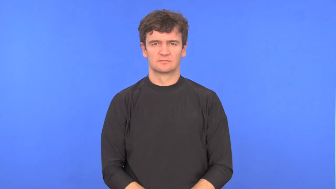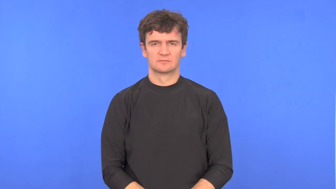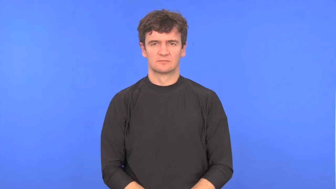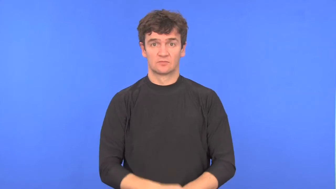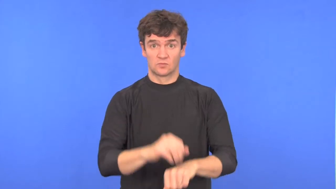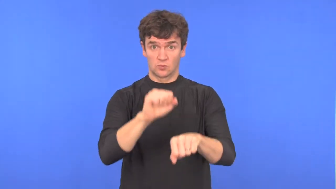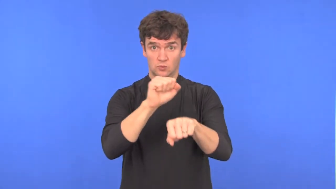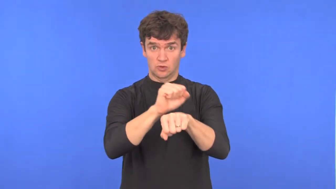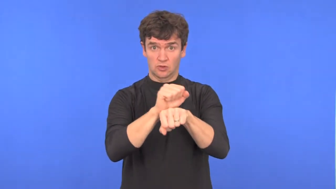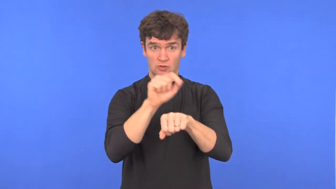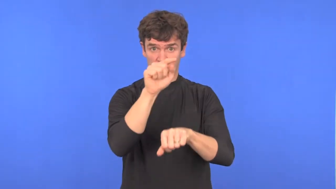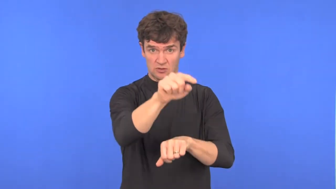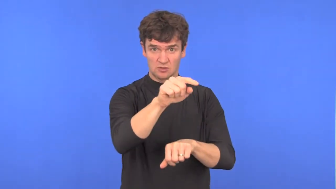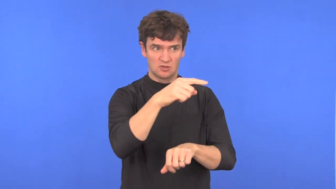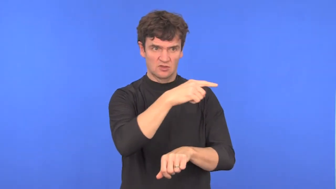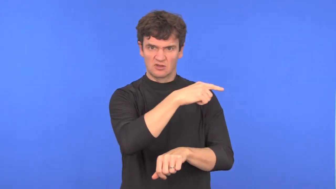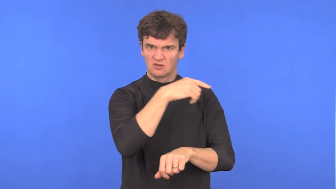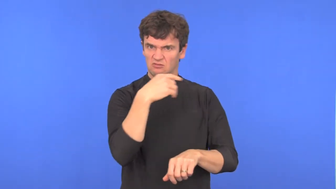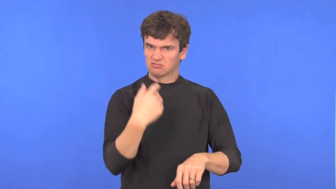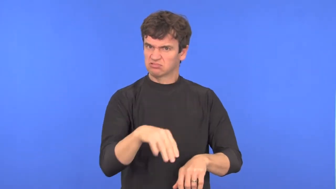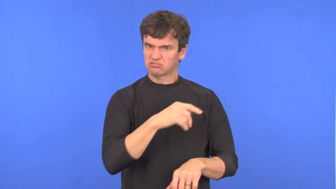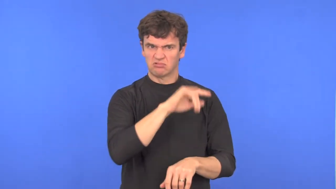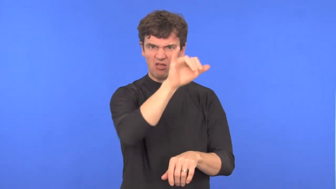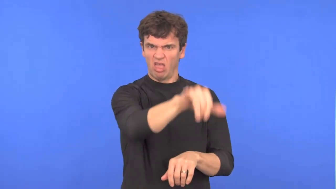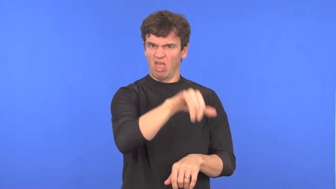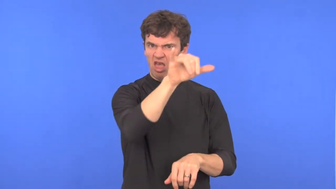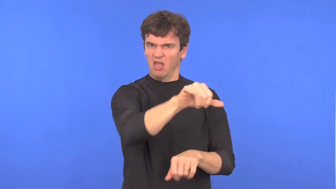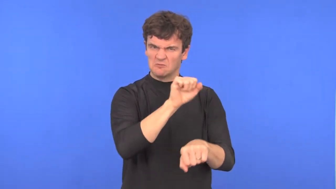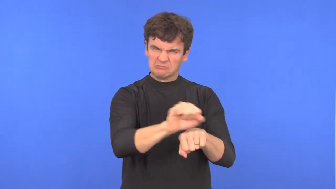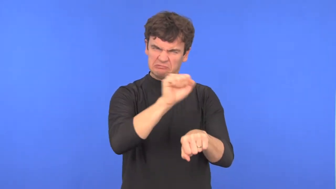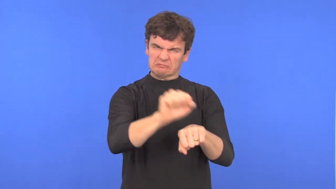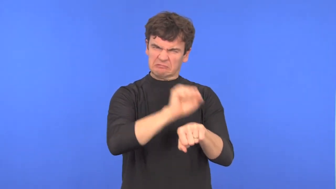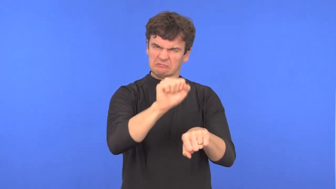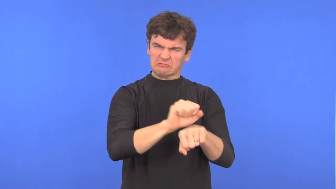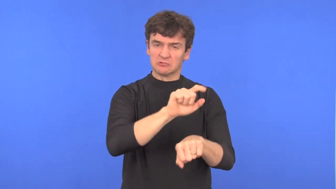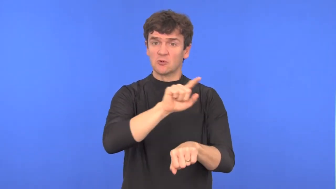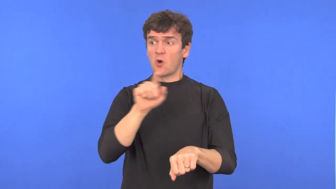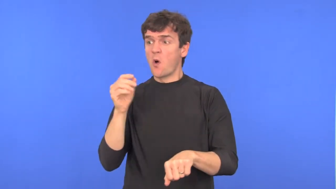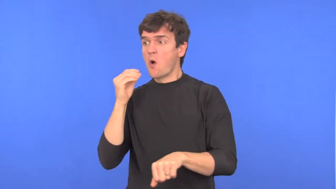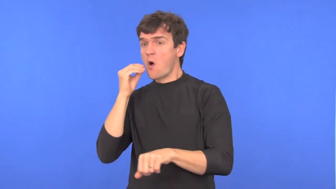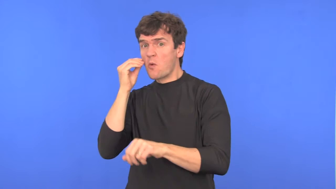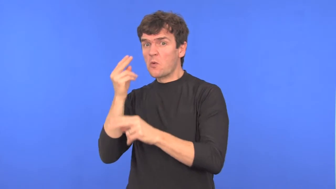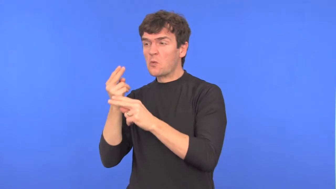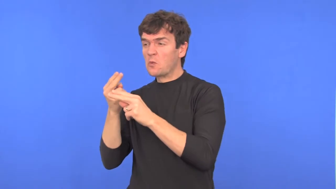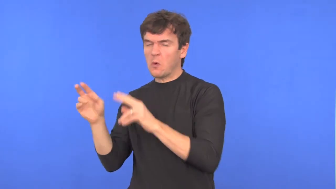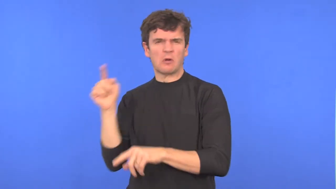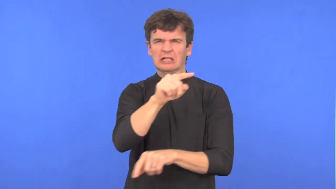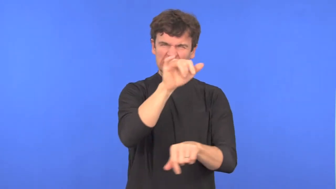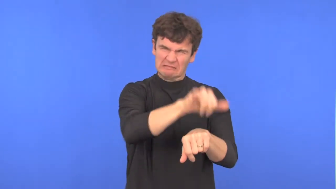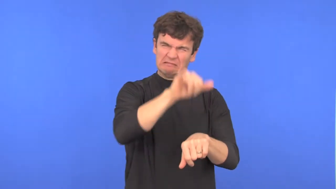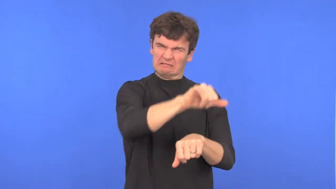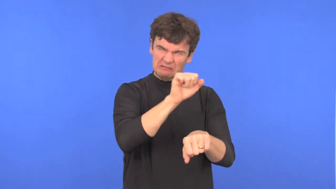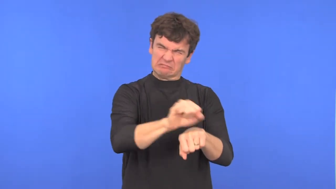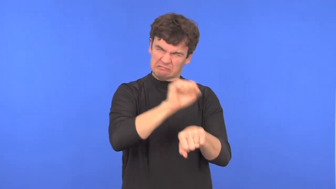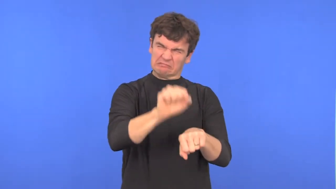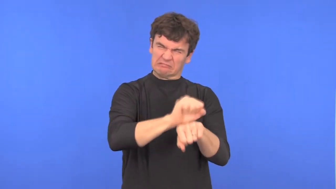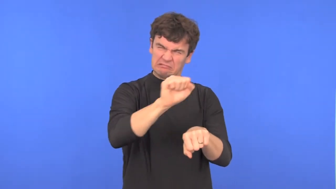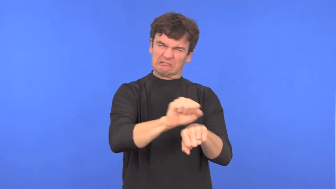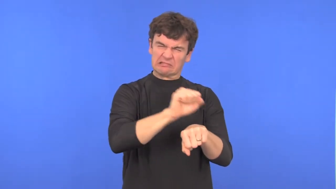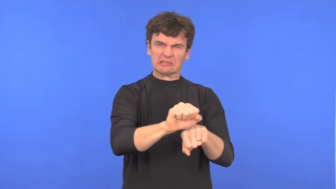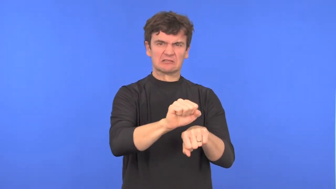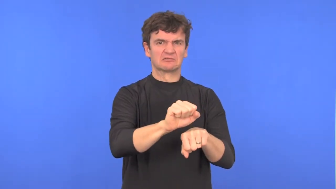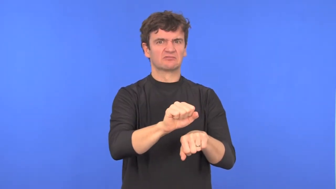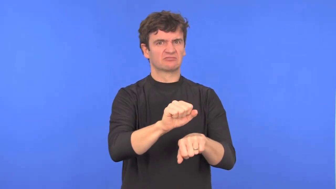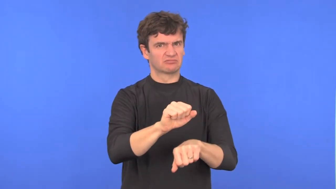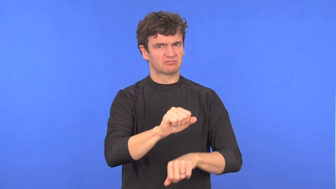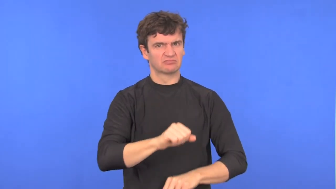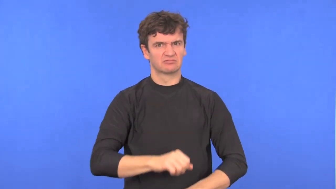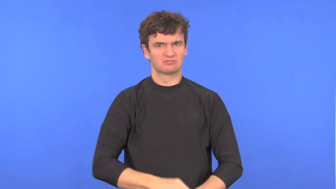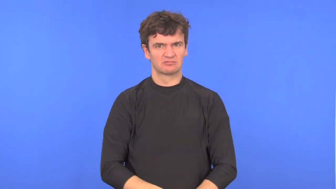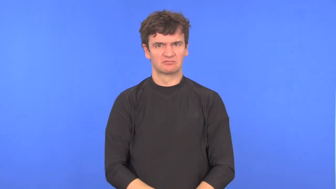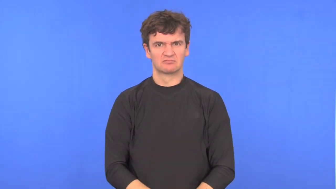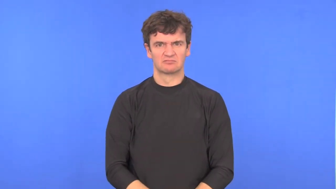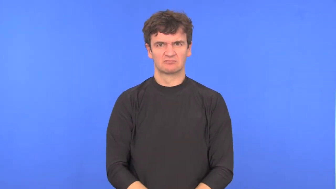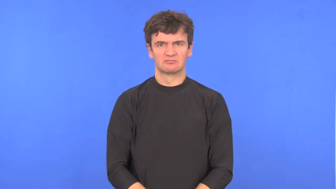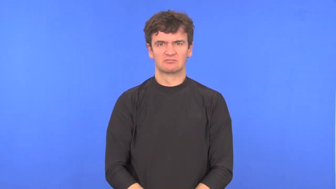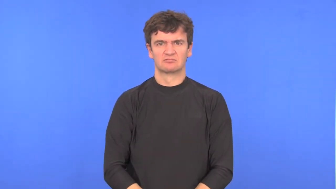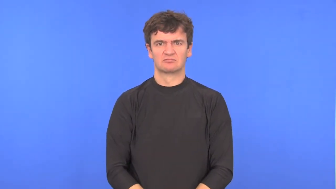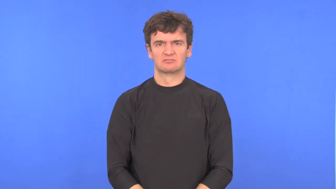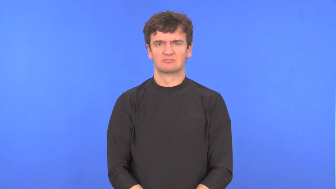LESS